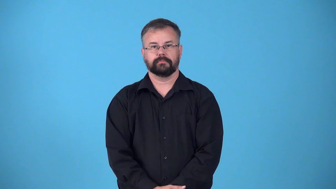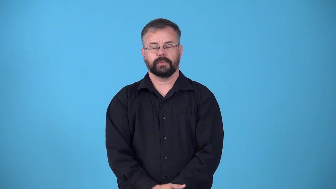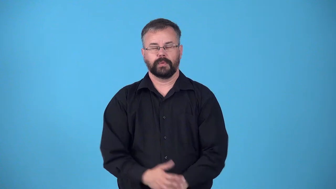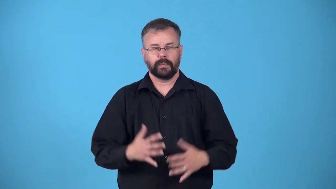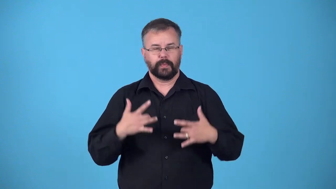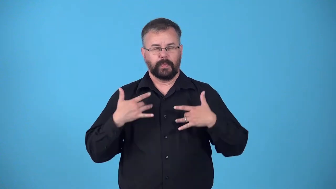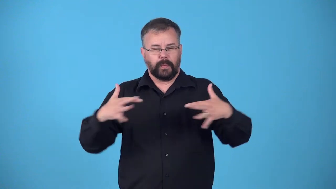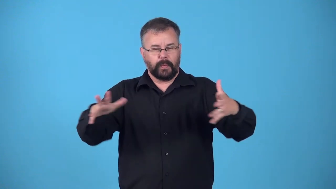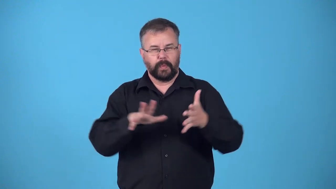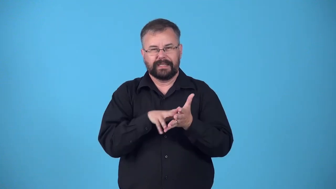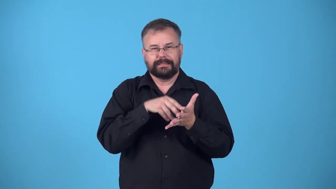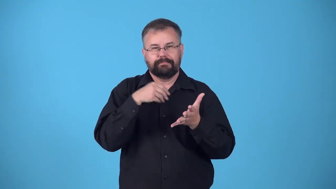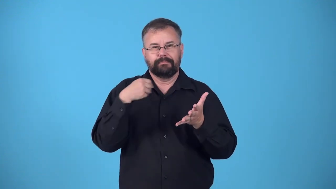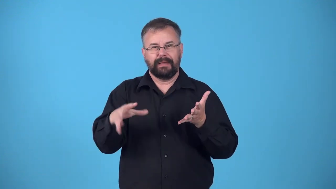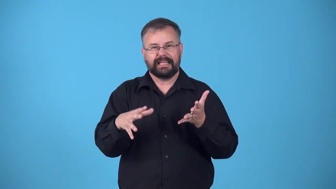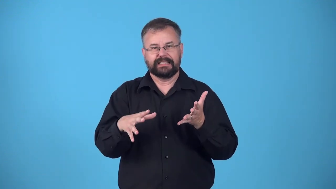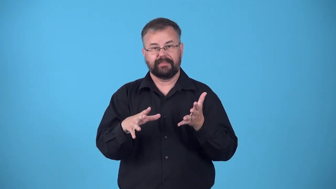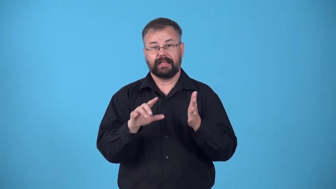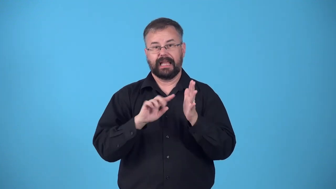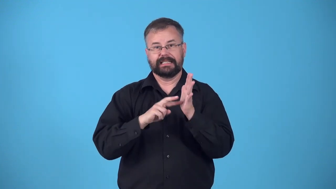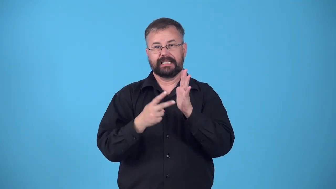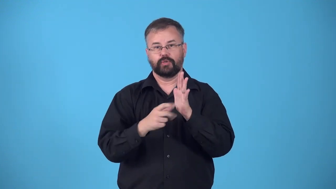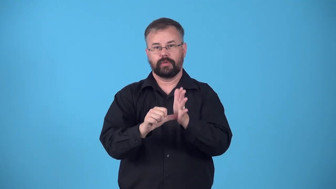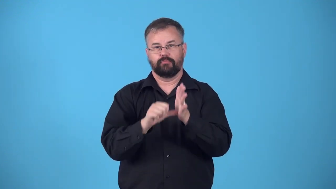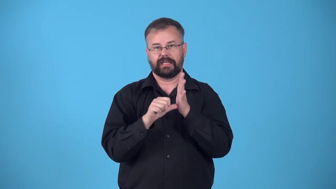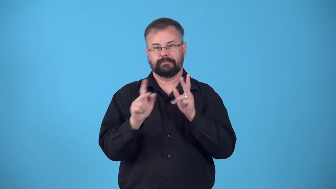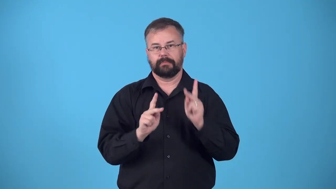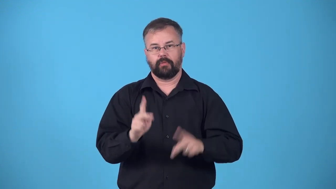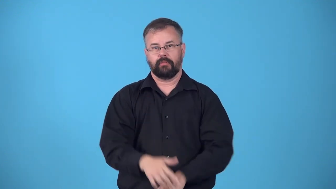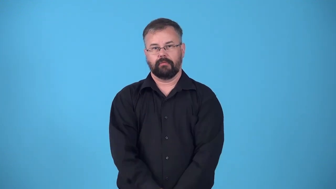flash,bling